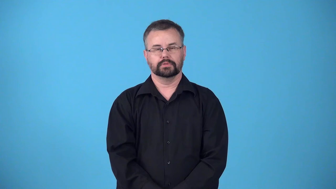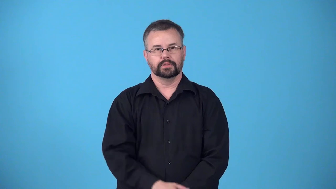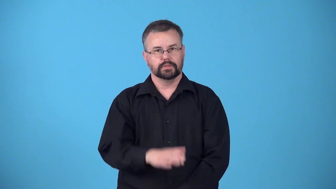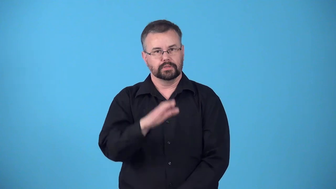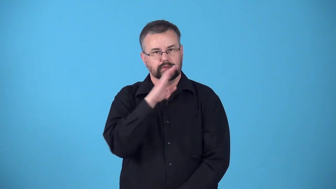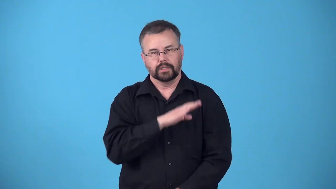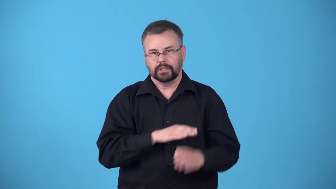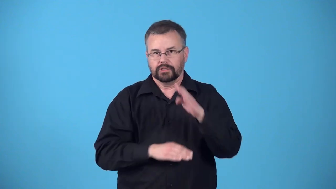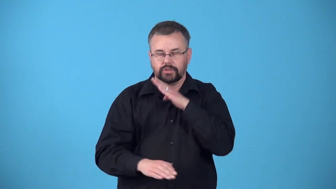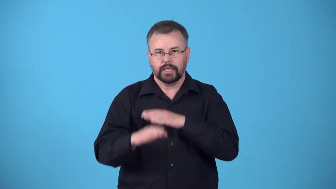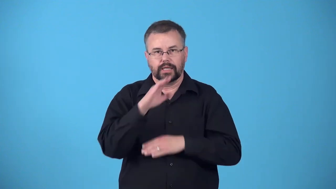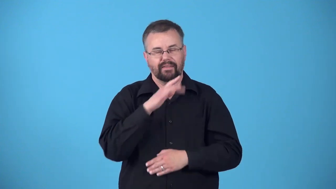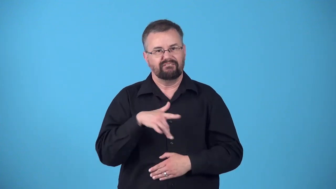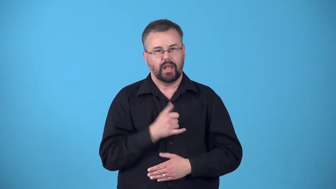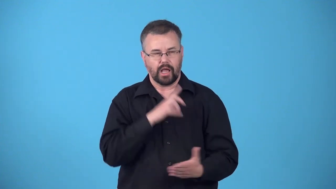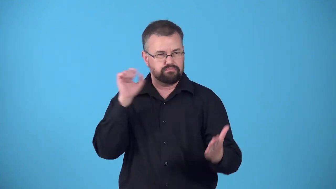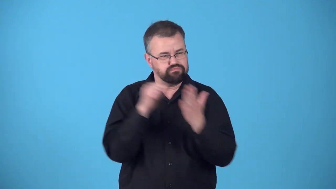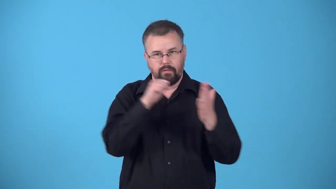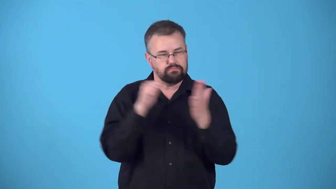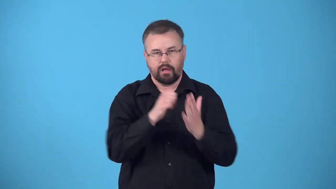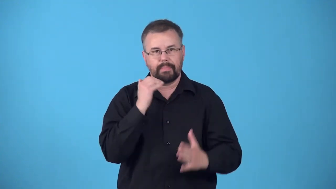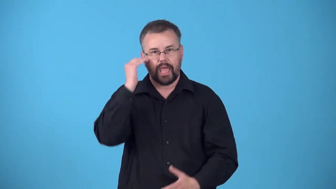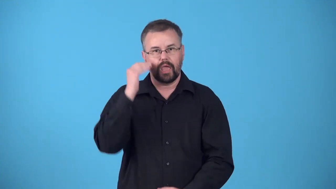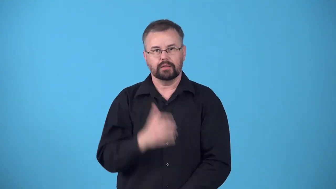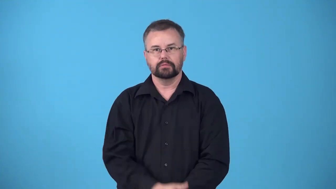banging your head against a brick wall